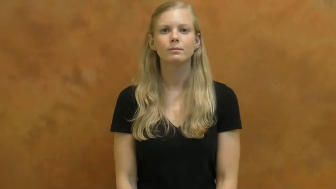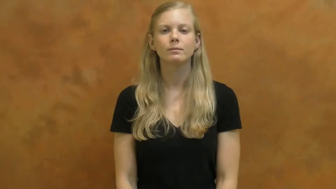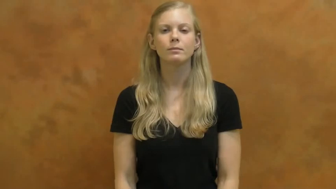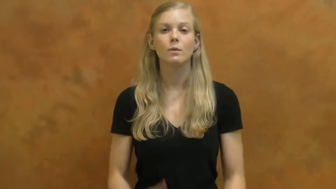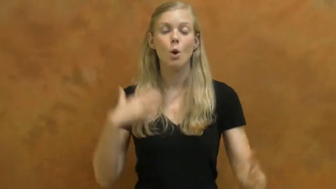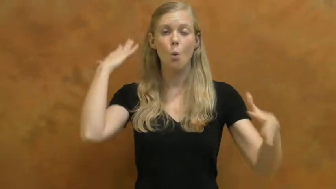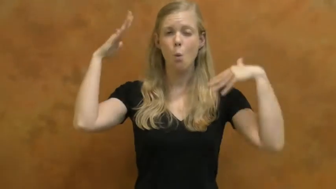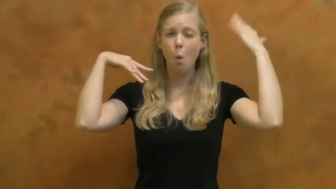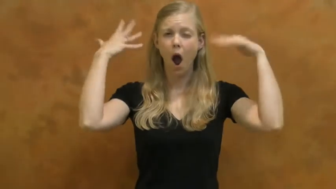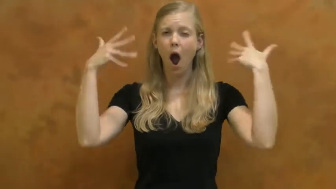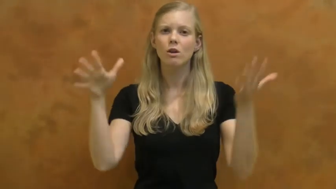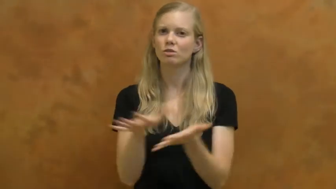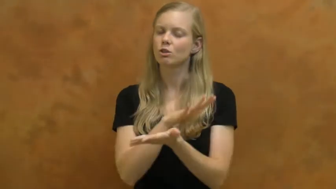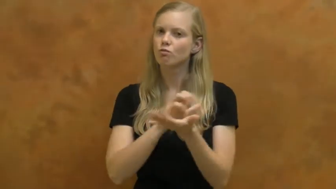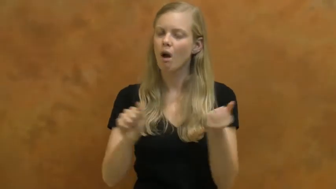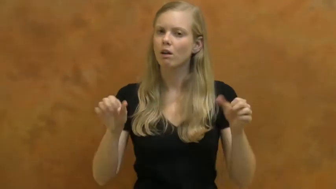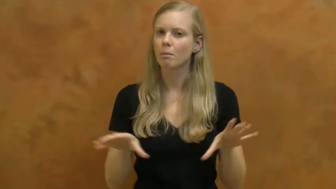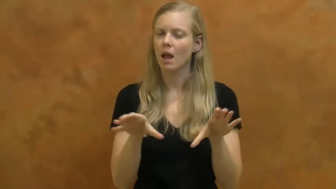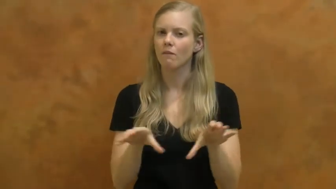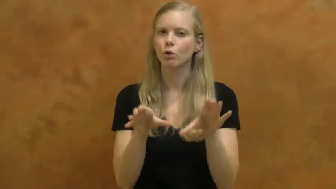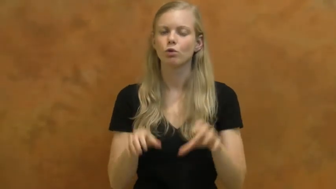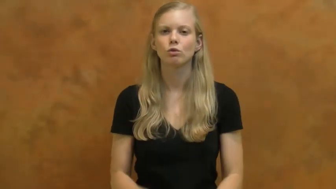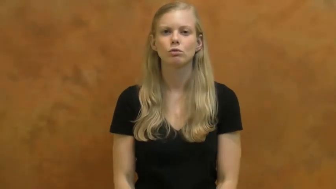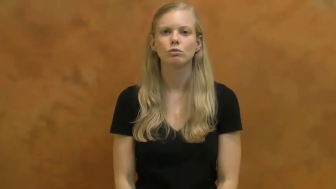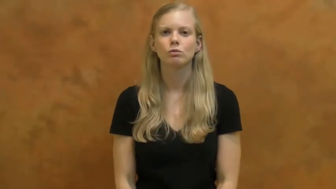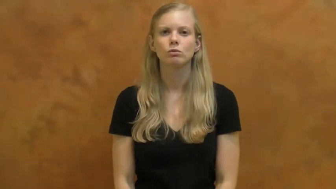hooliganism